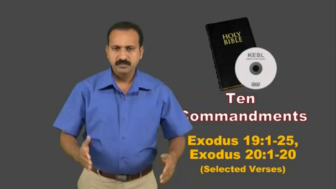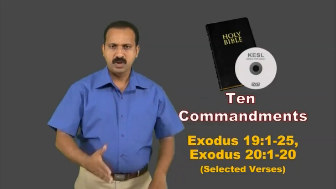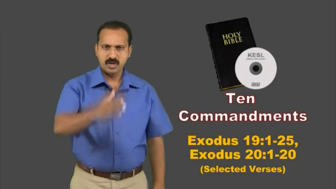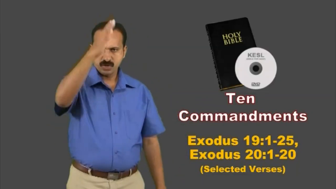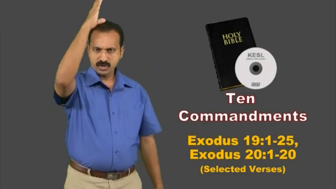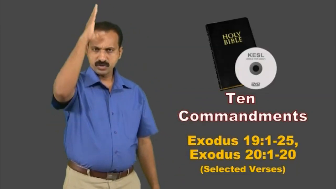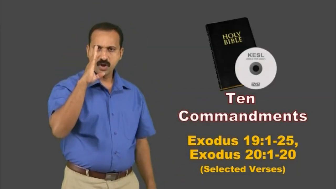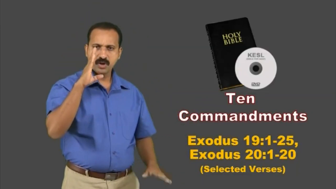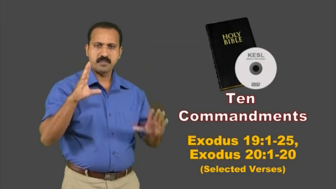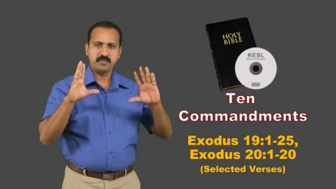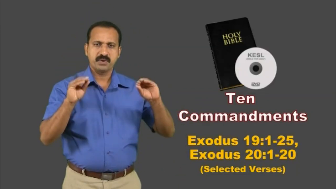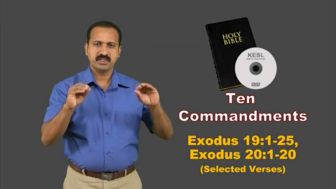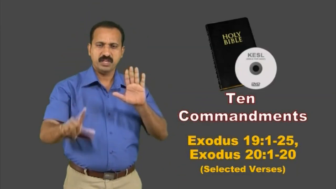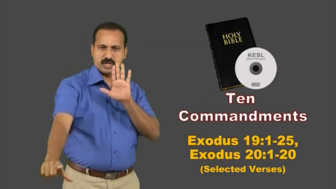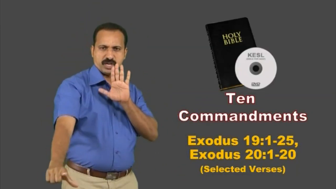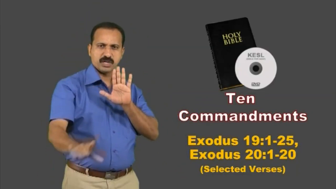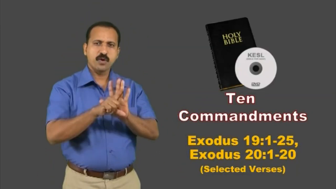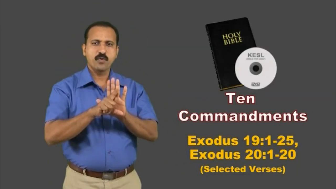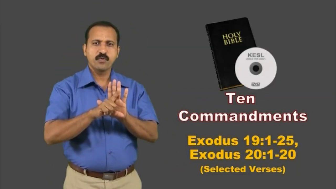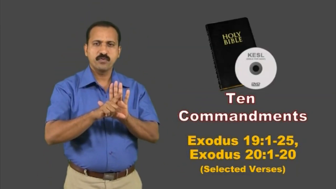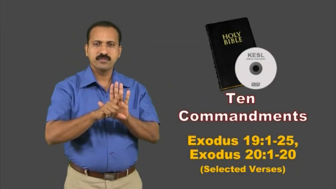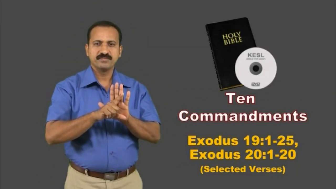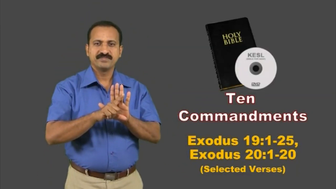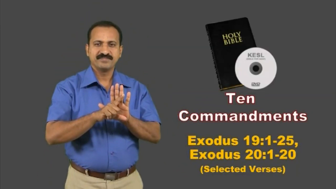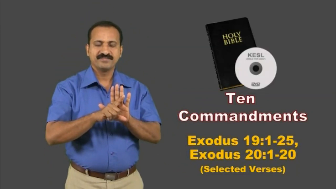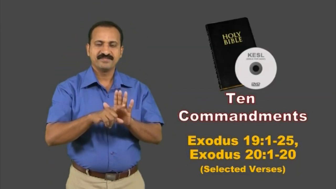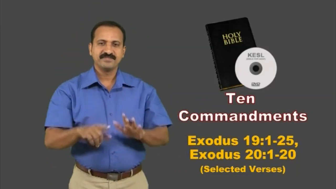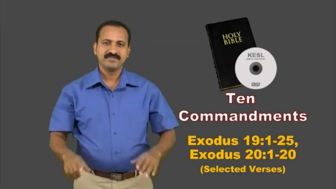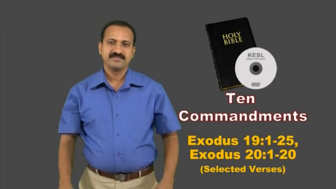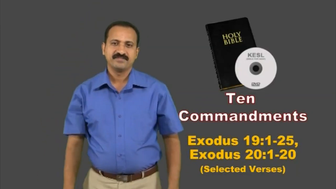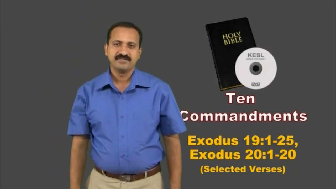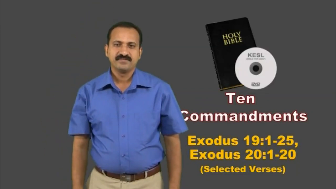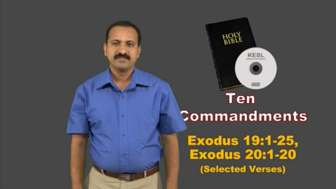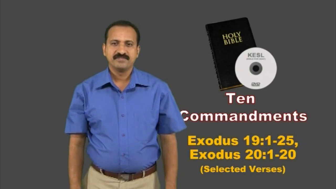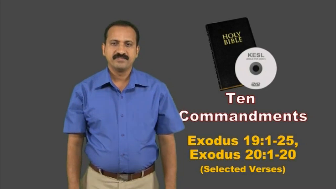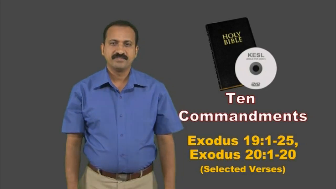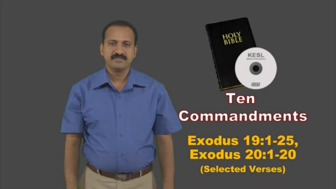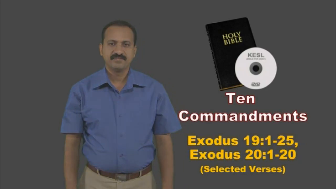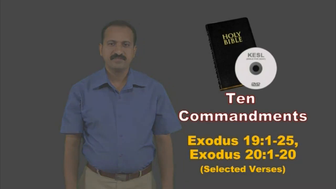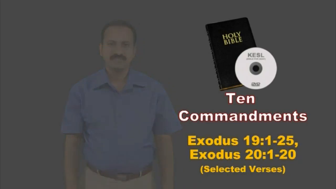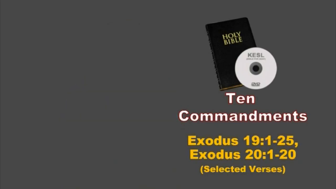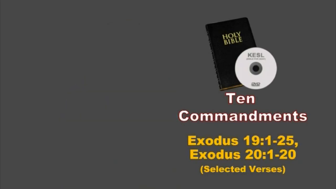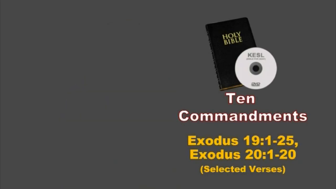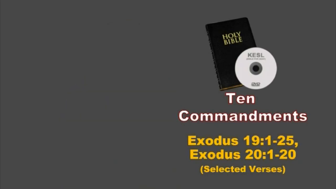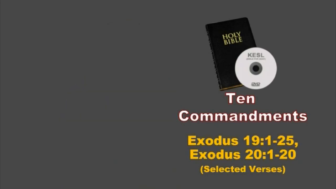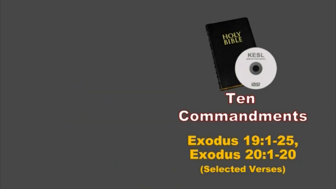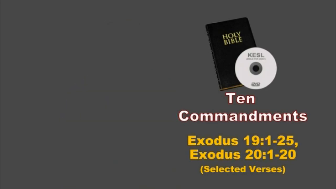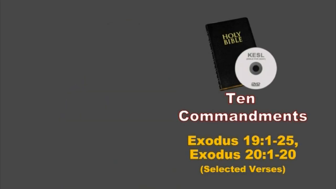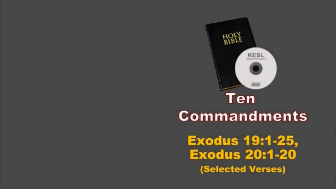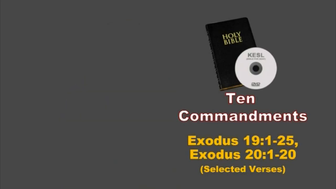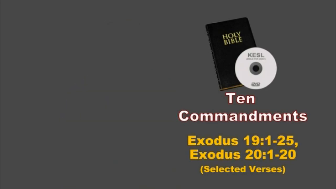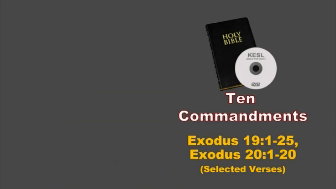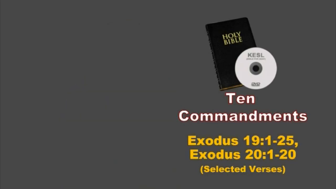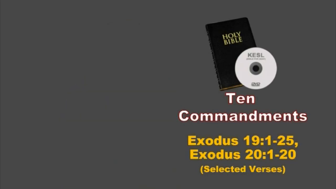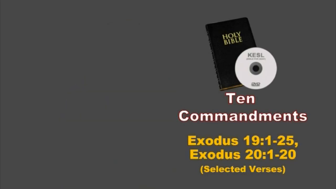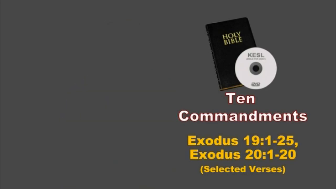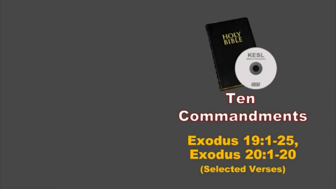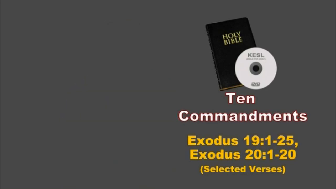Ten Commandments